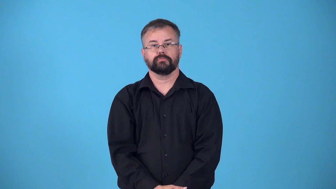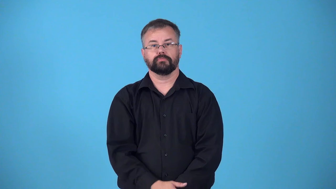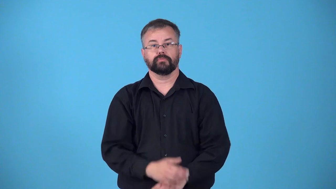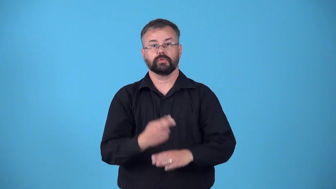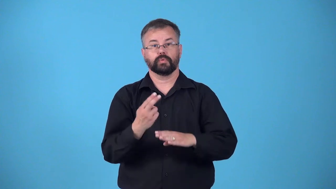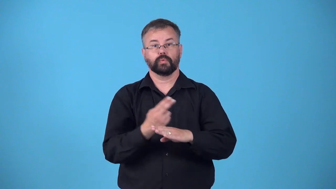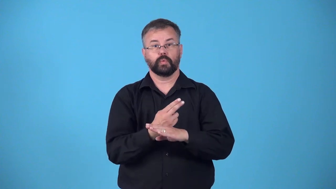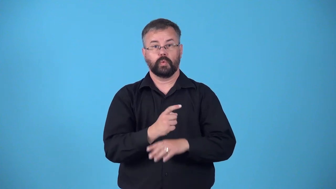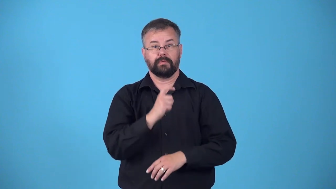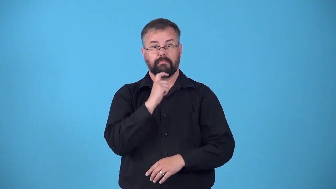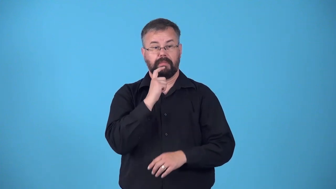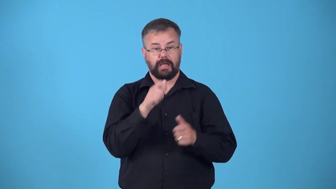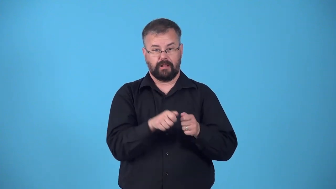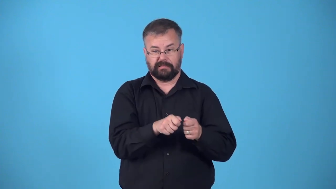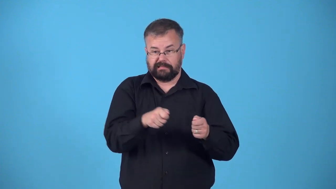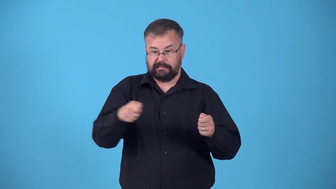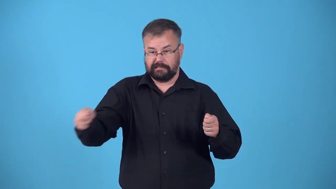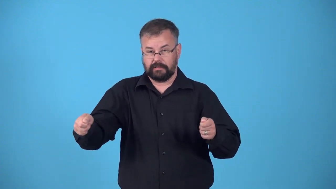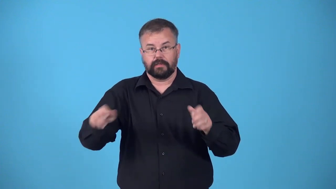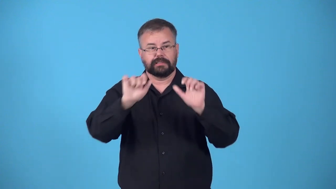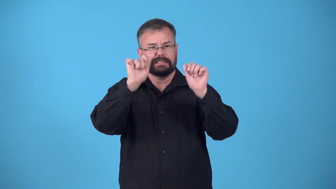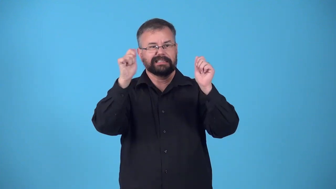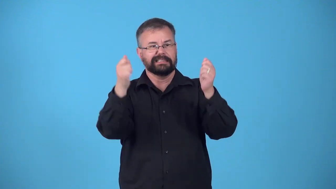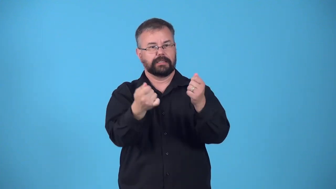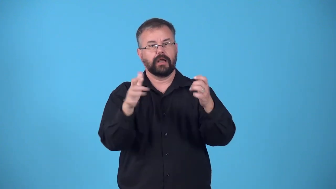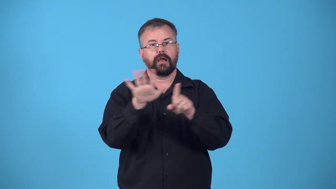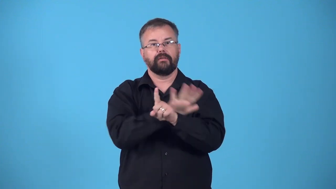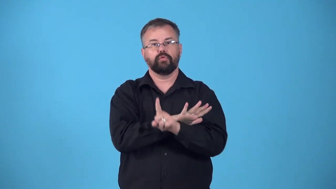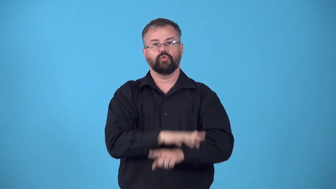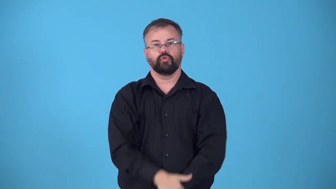foliat